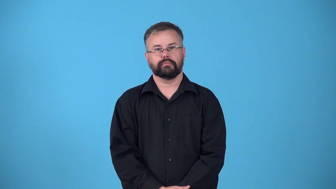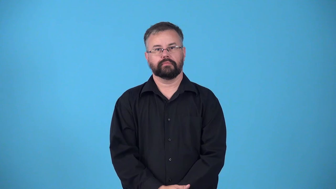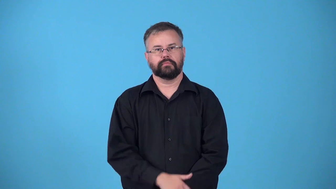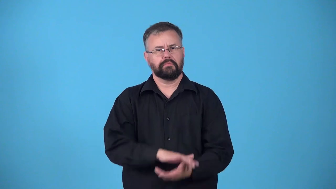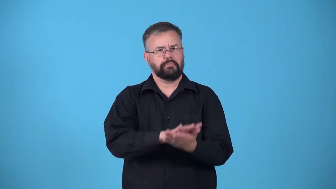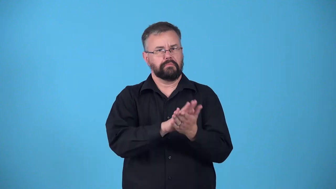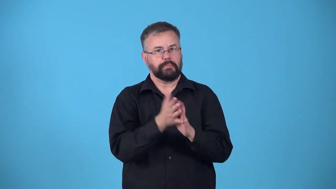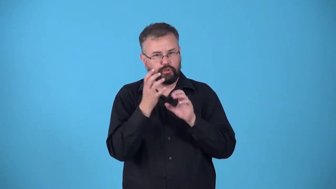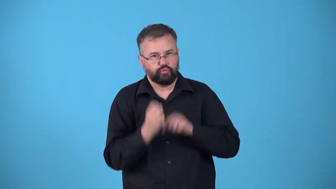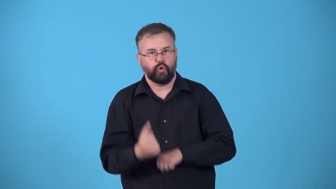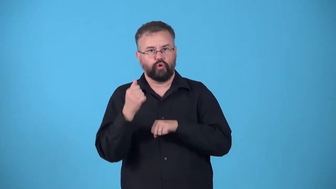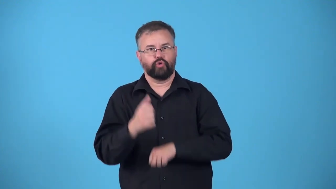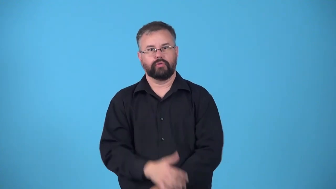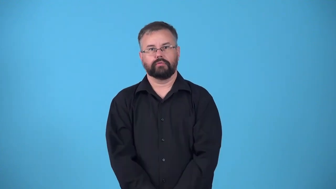grow strong